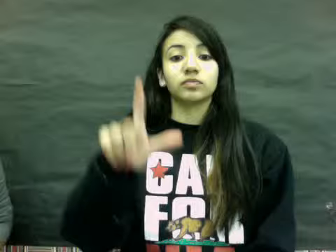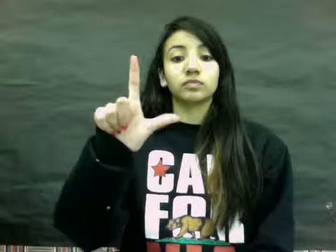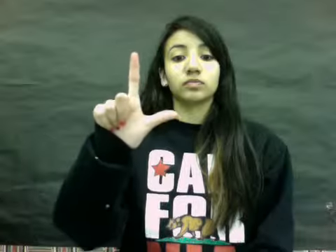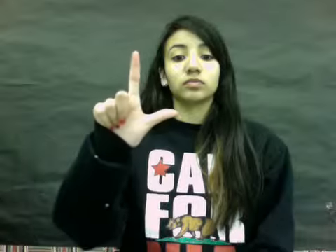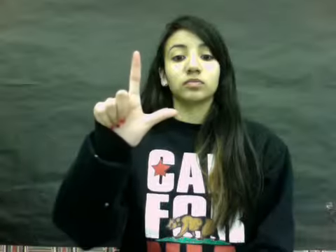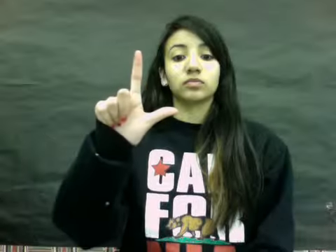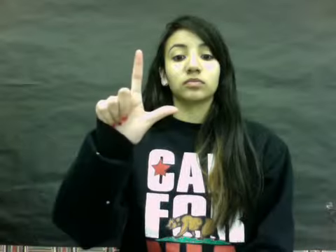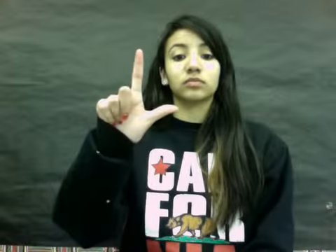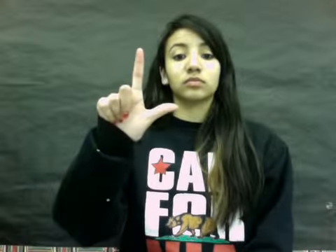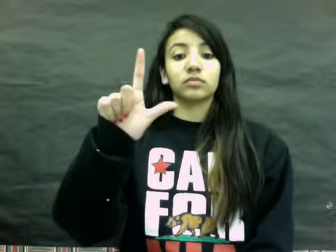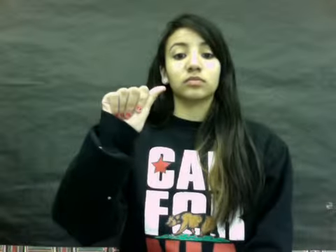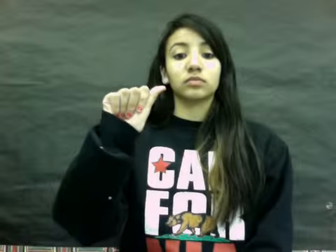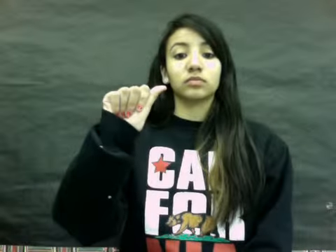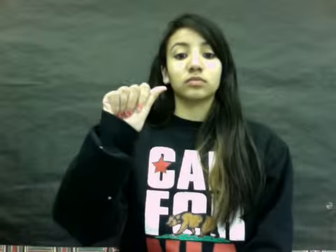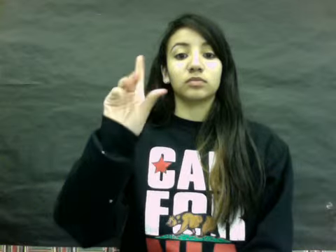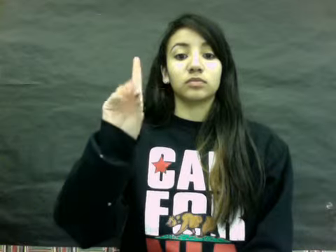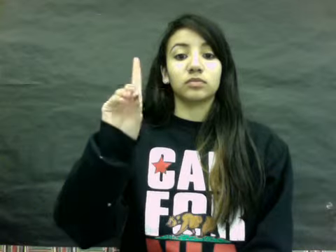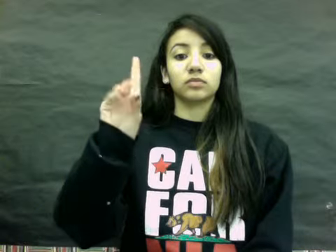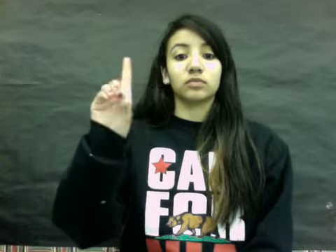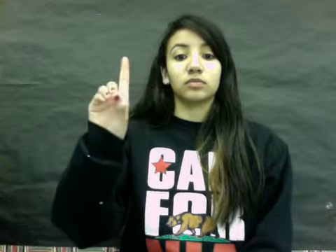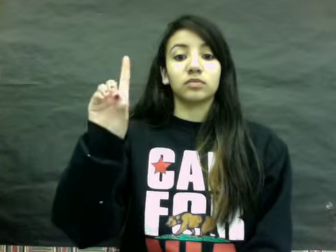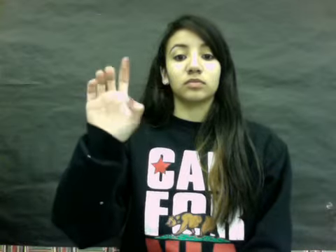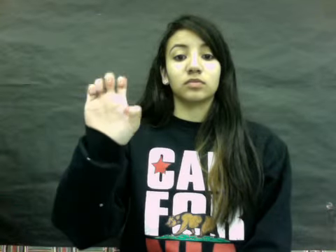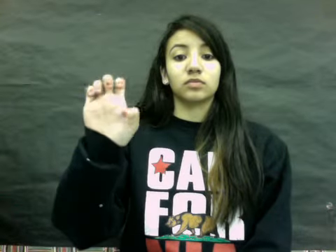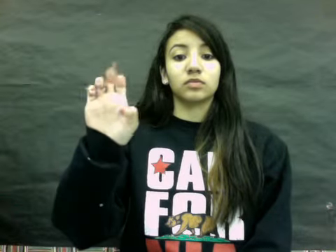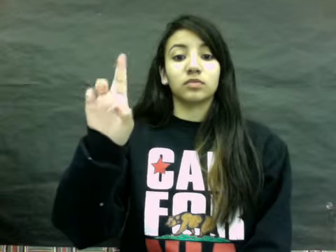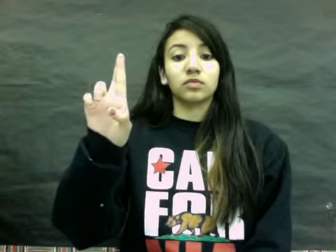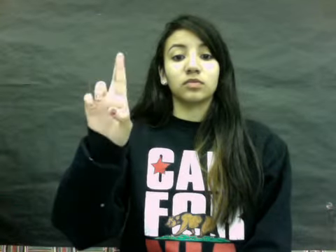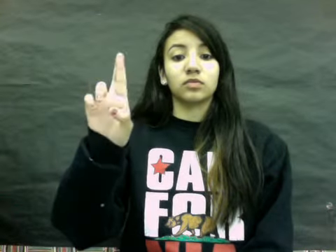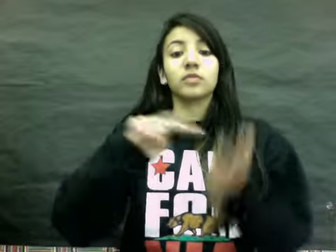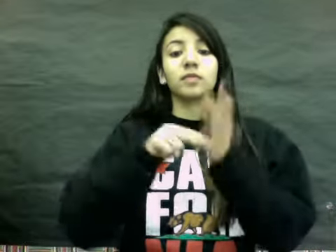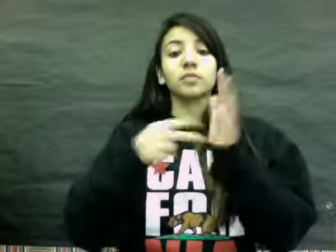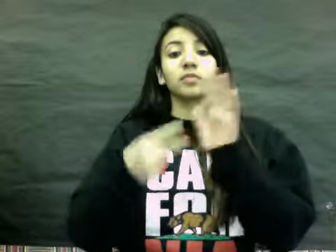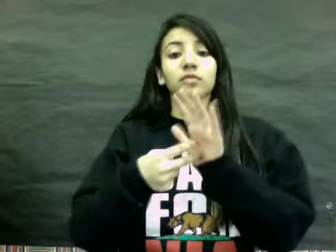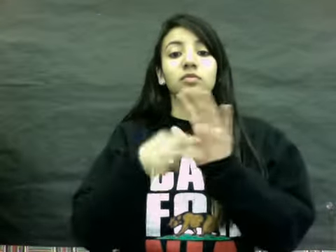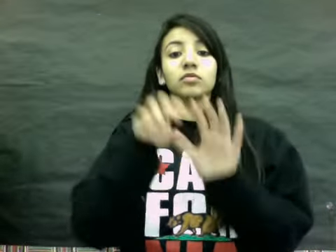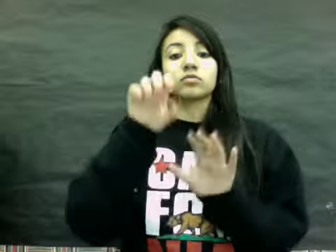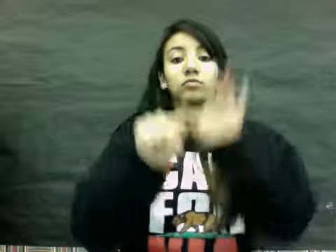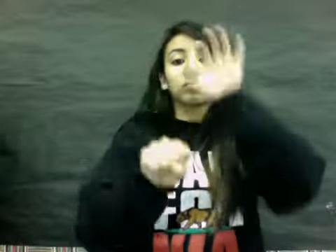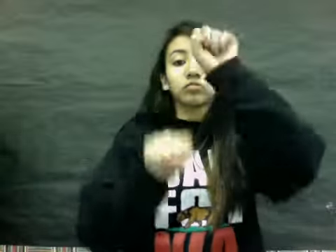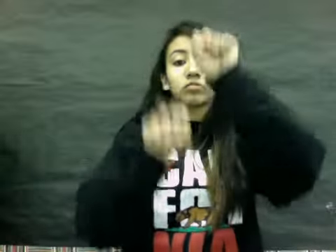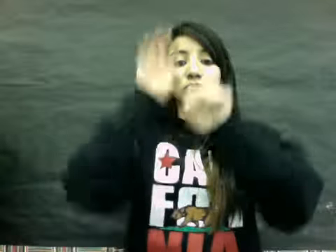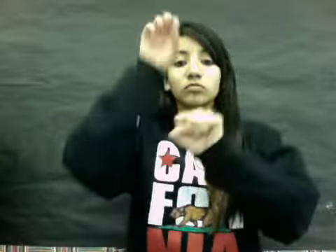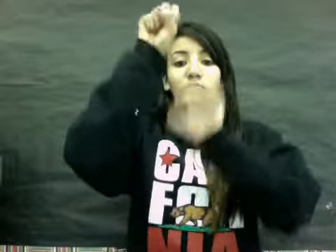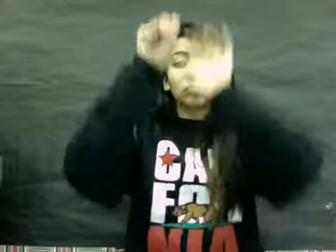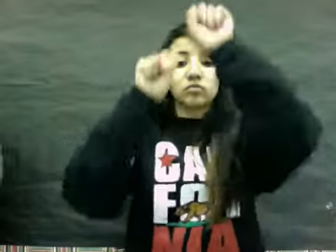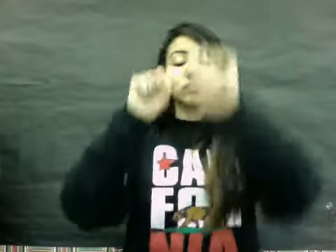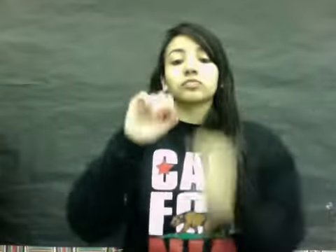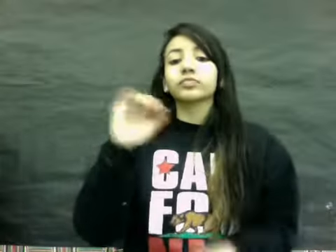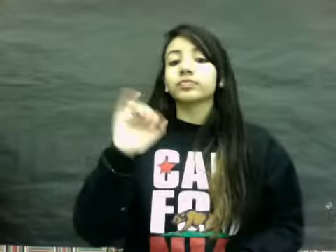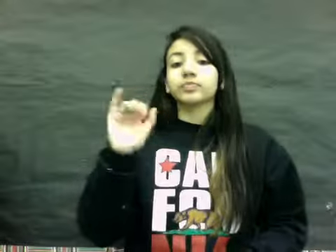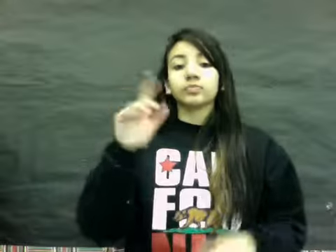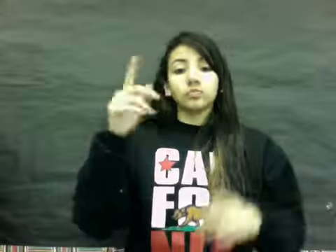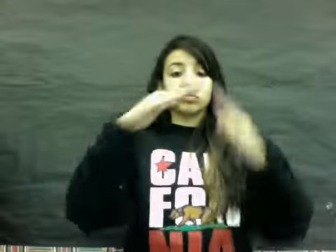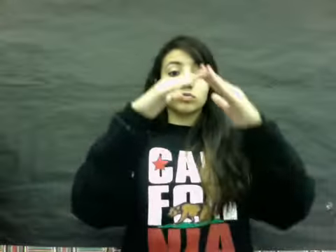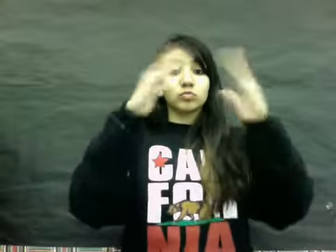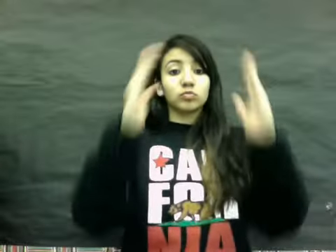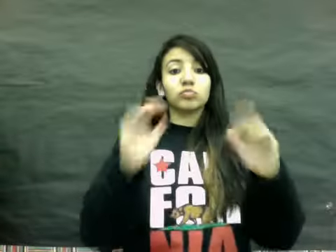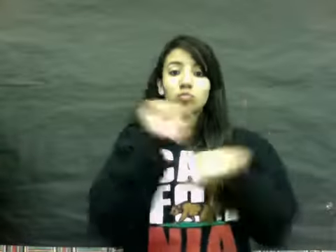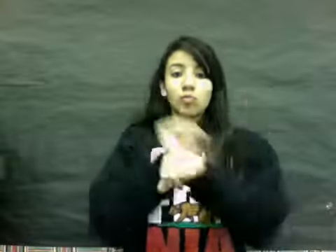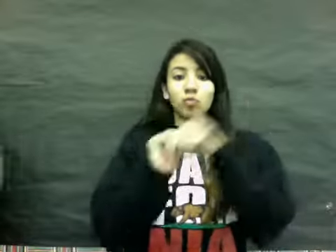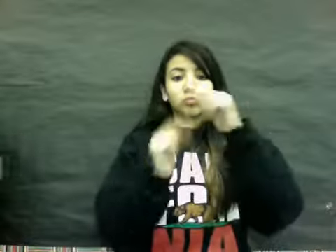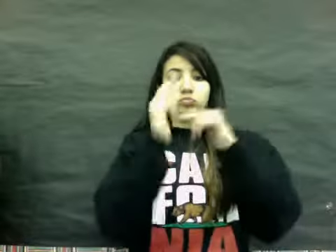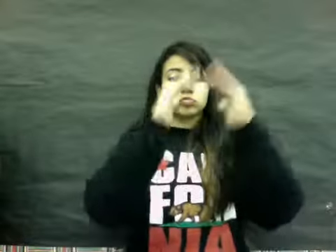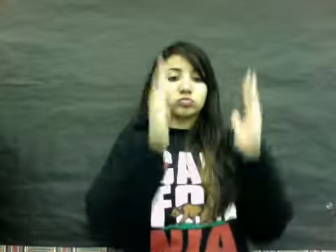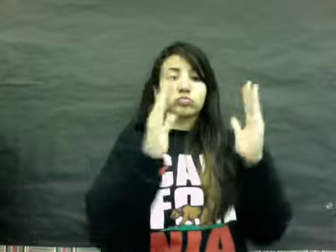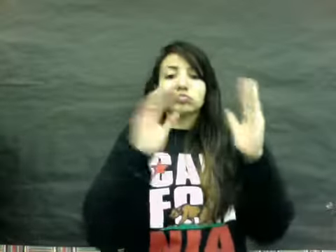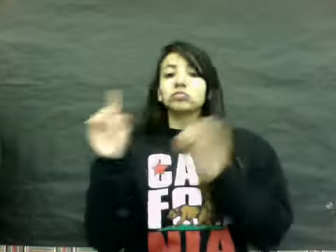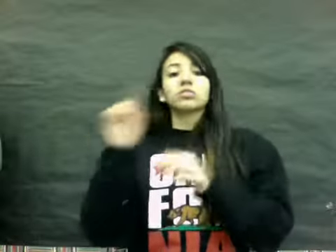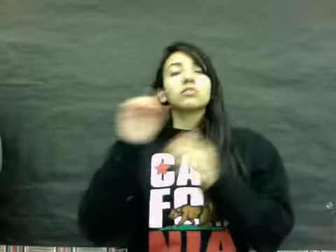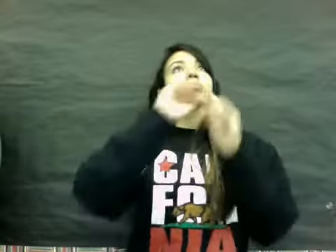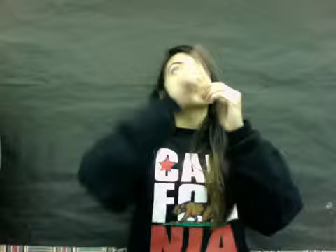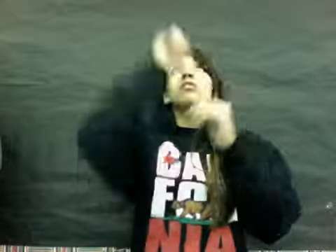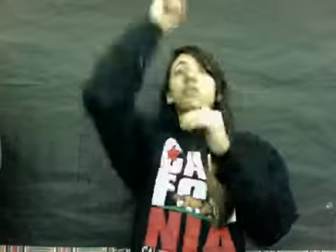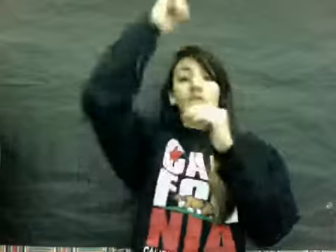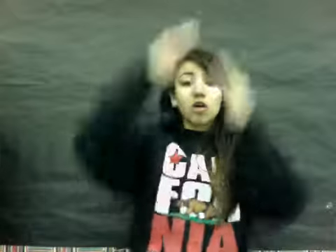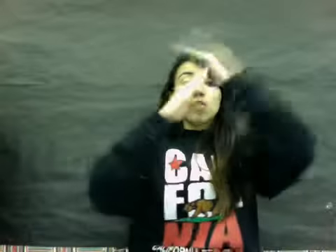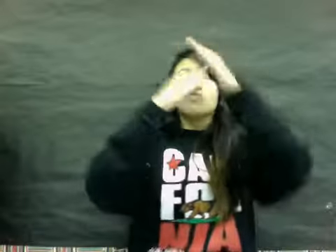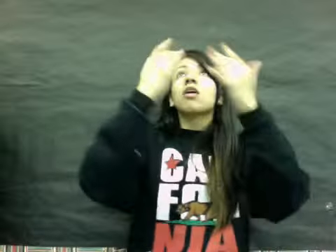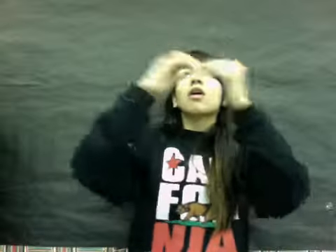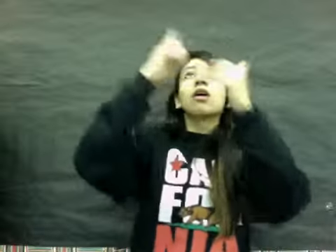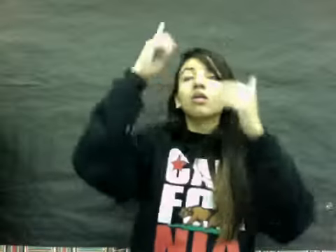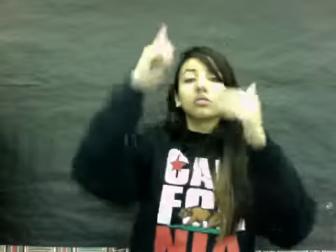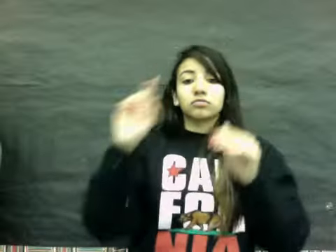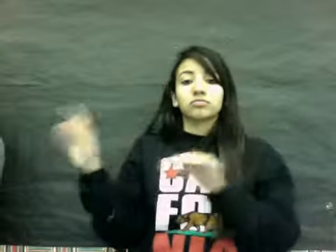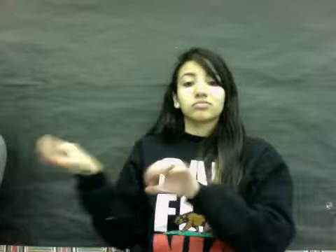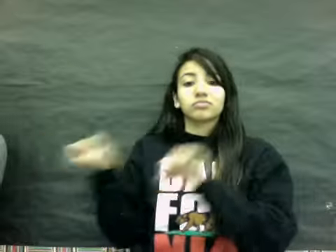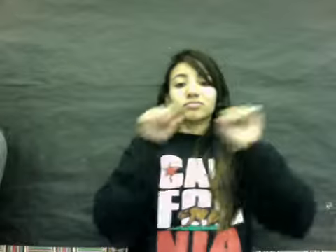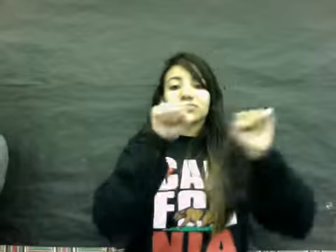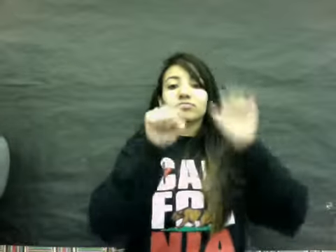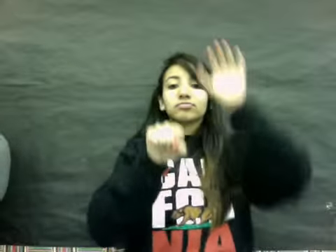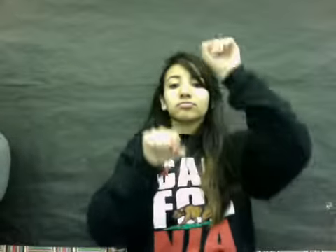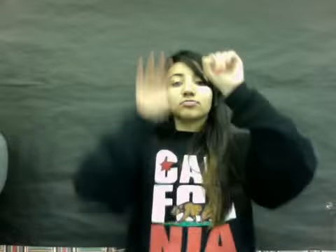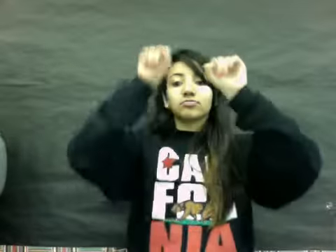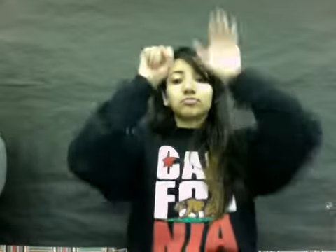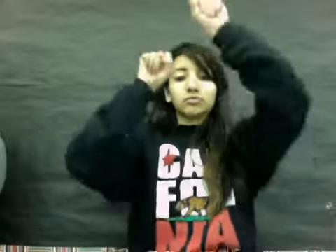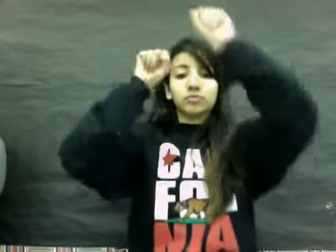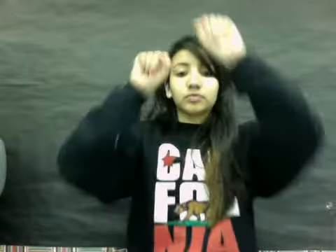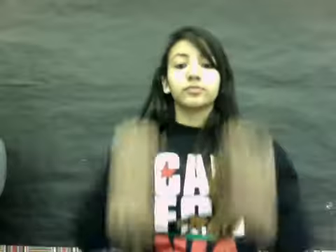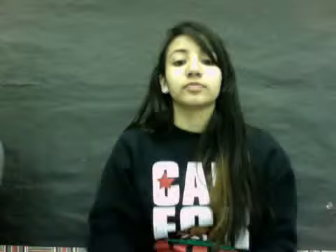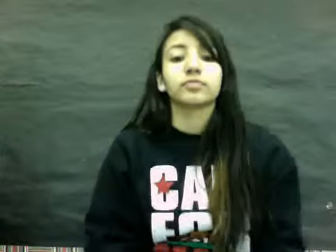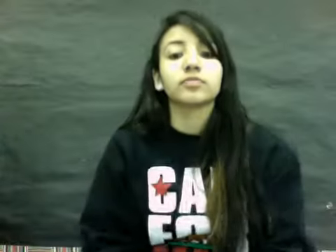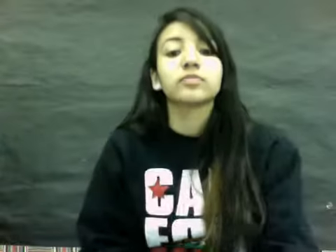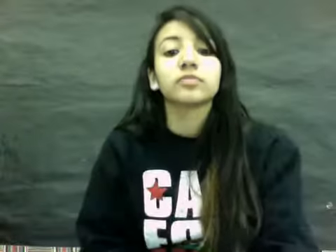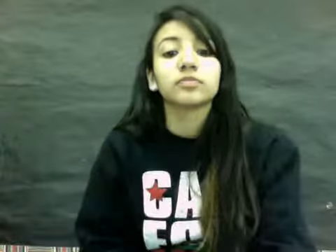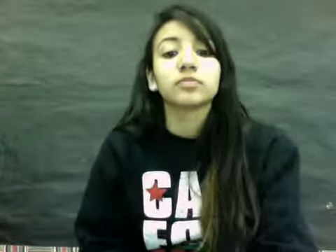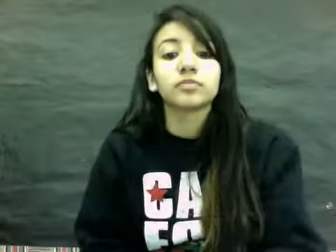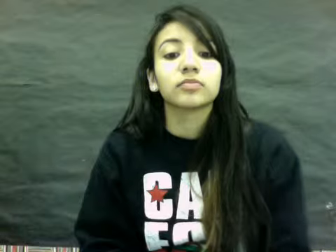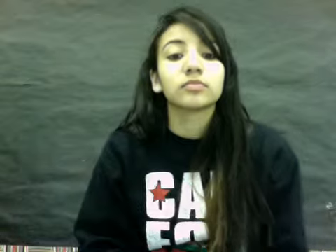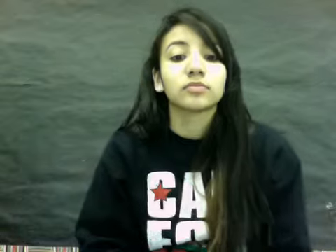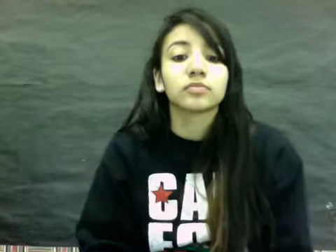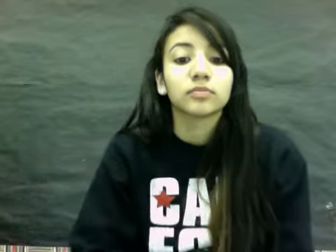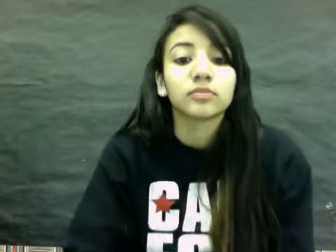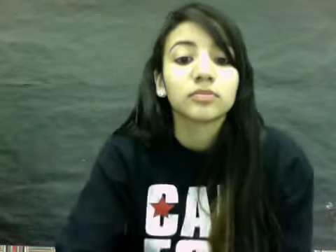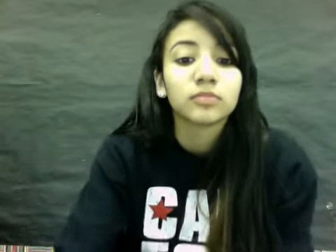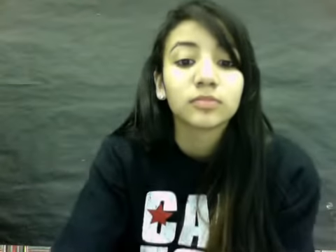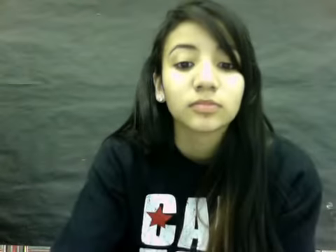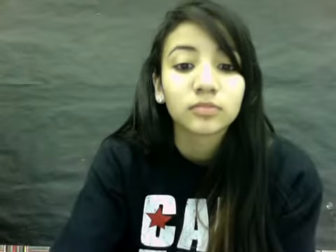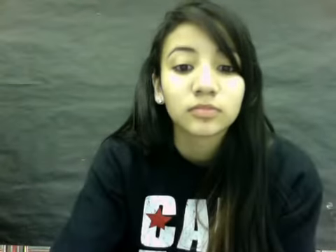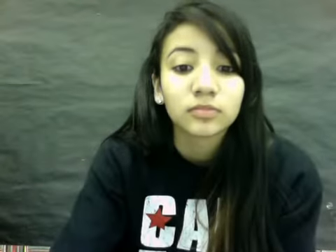Ladder